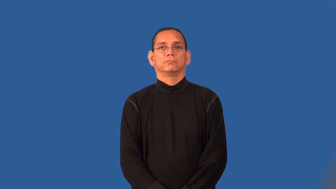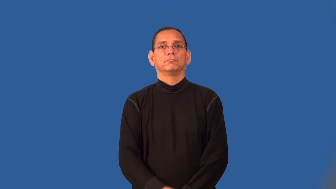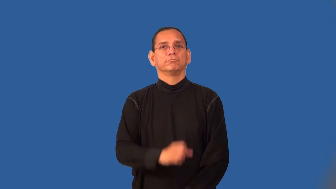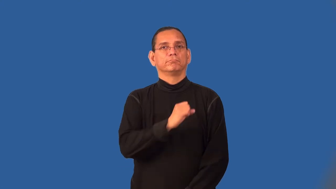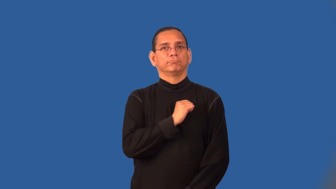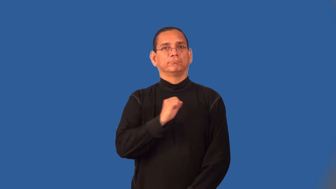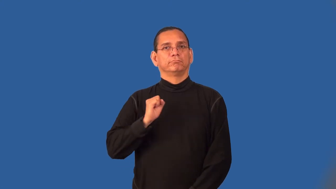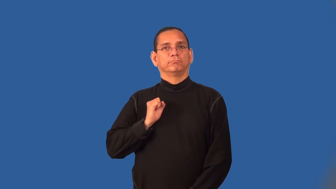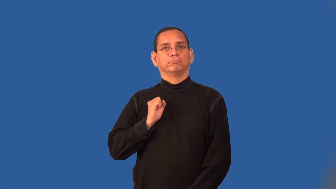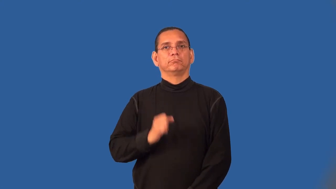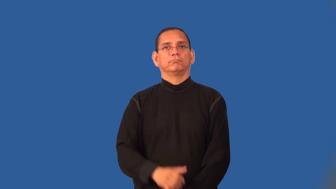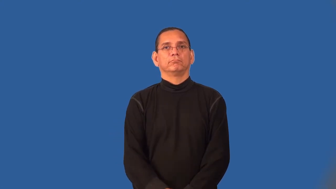senate